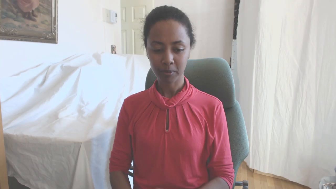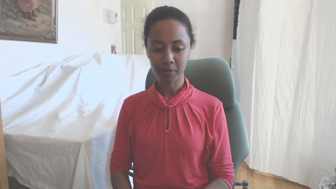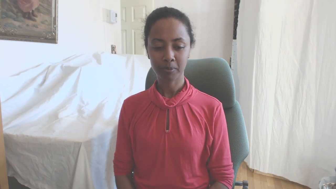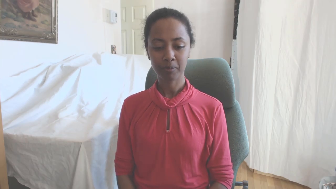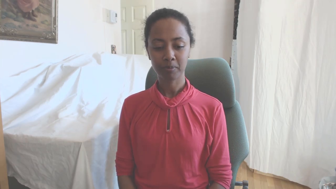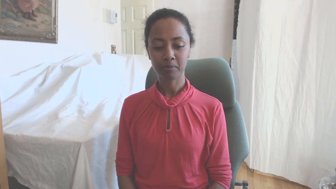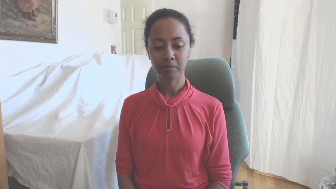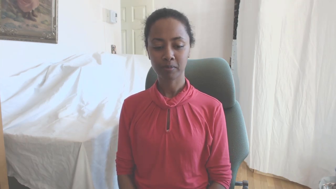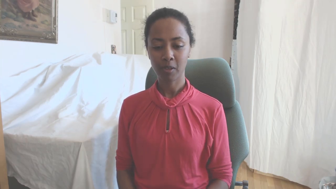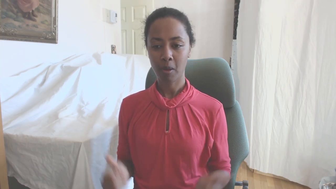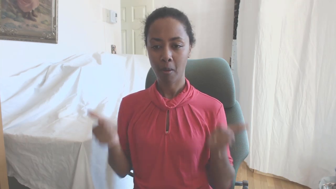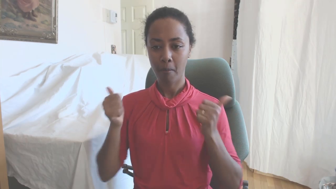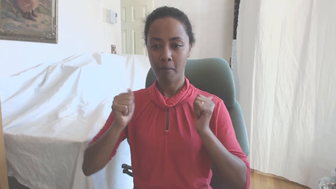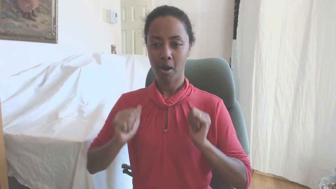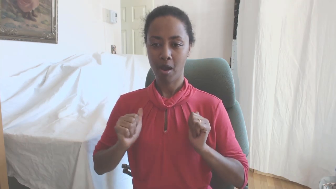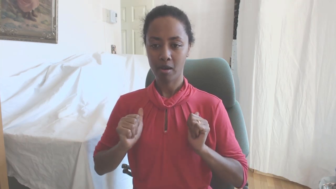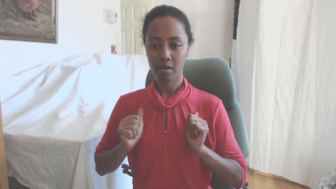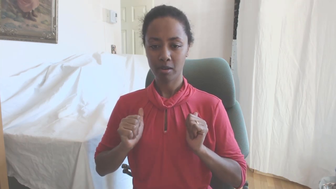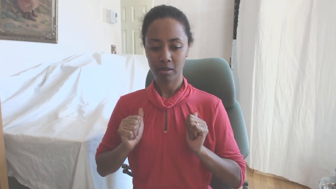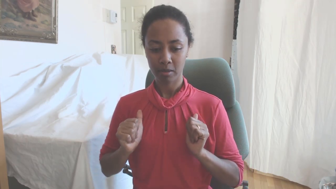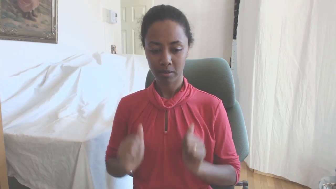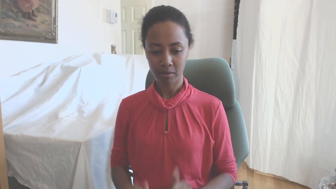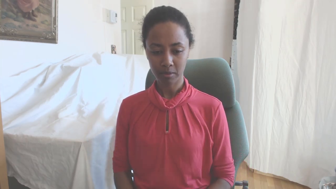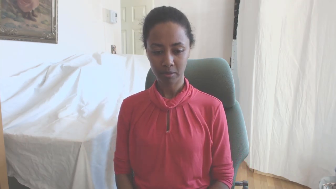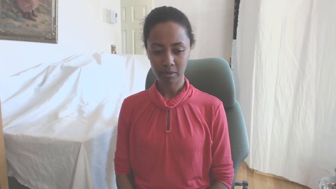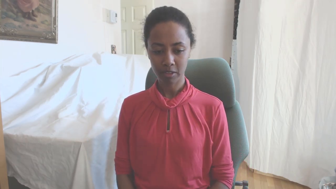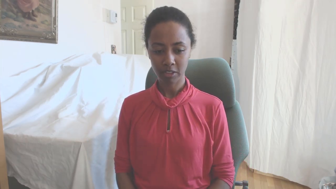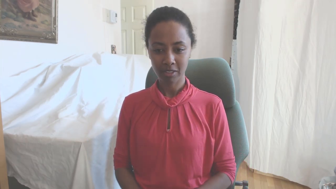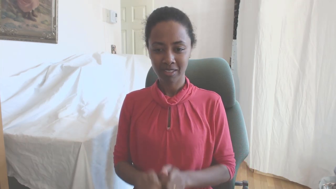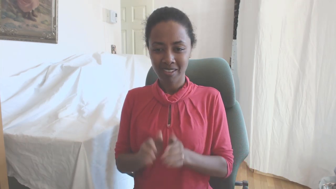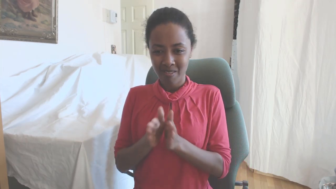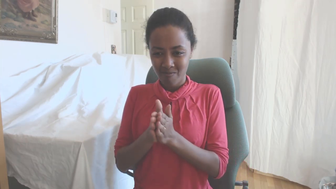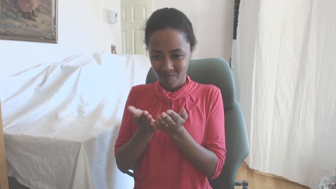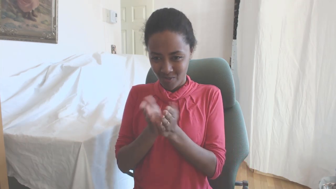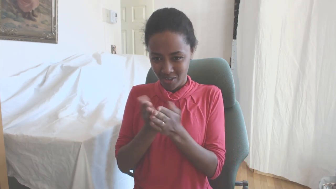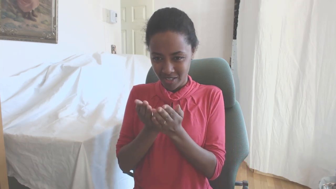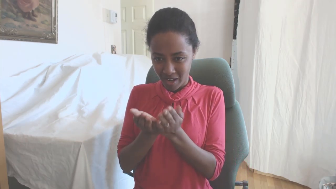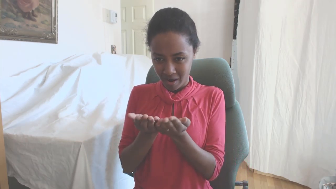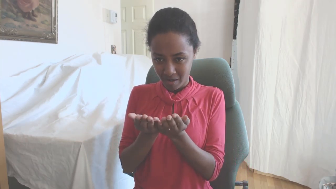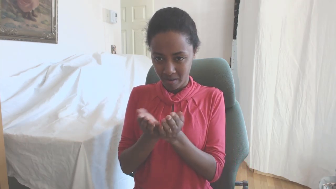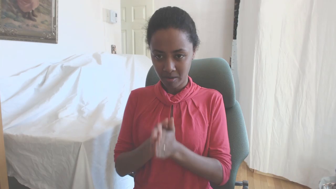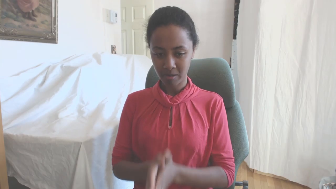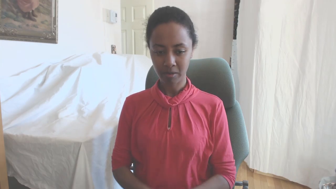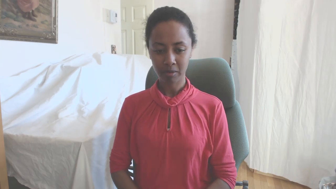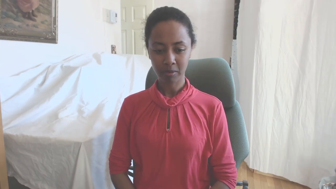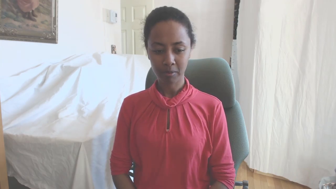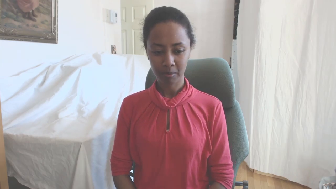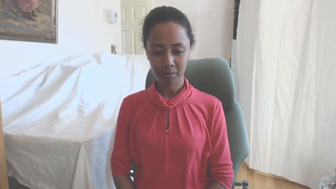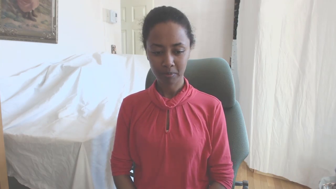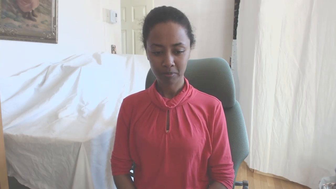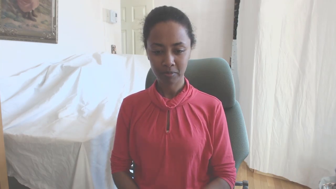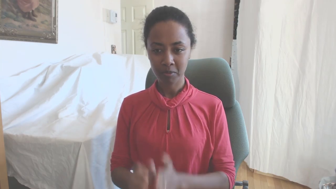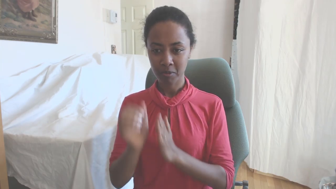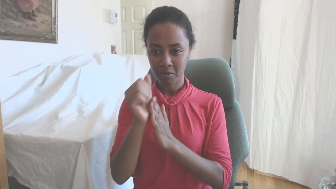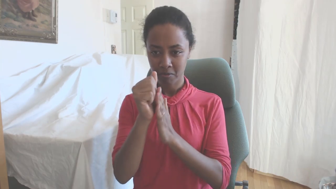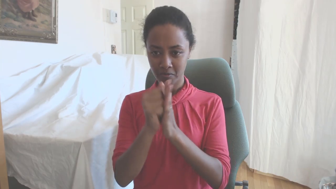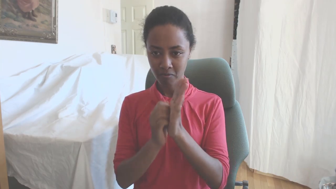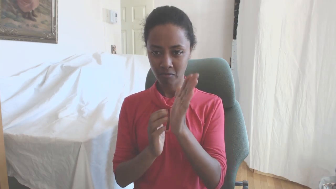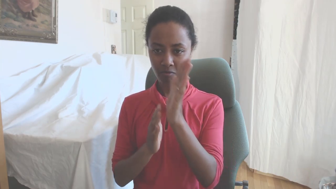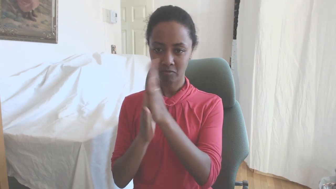clothing